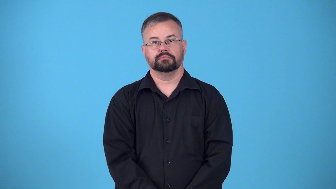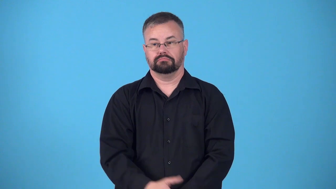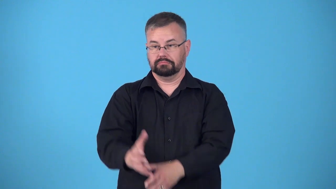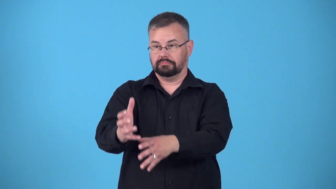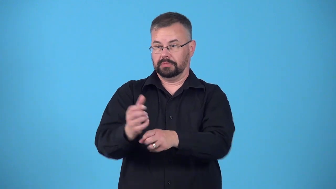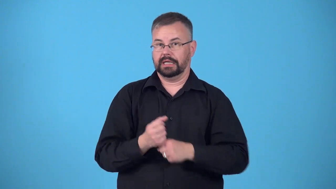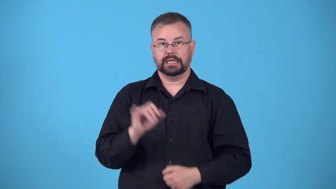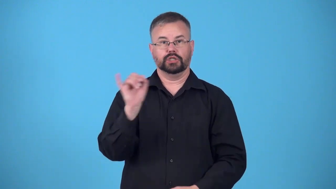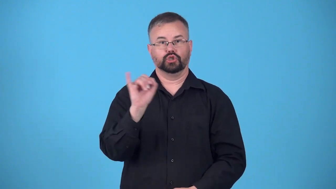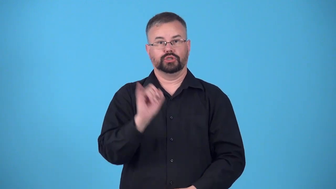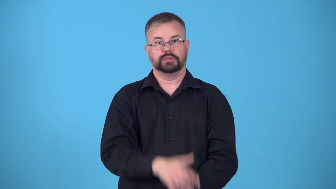take out insurance